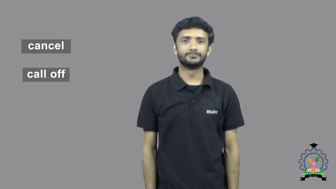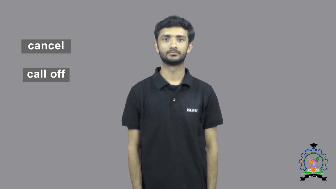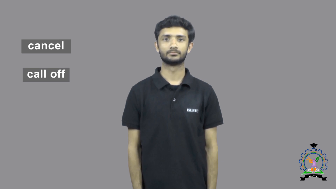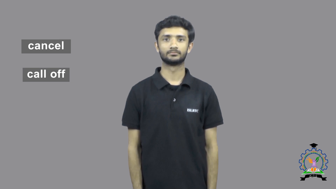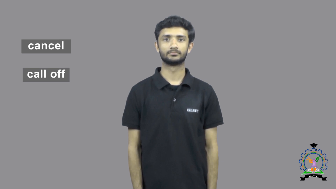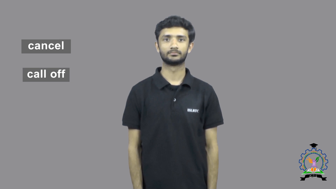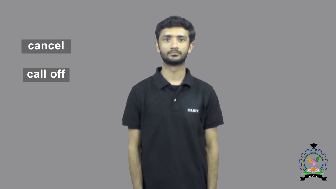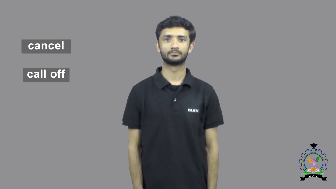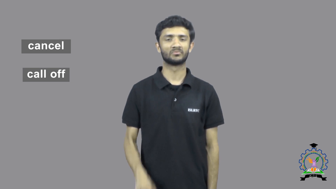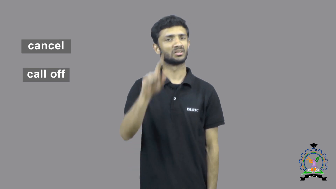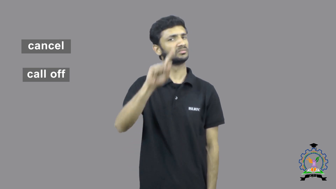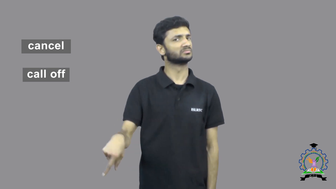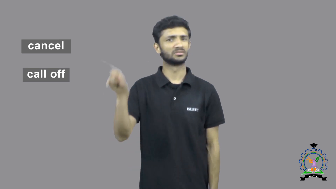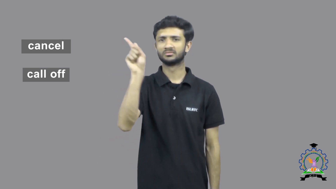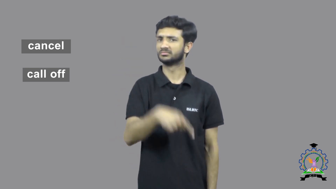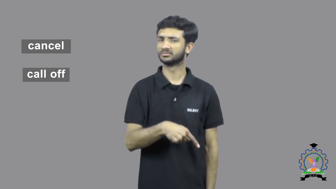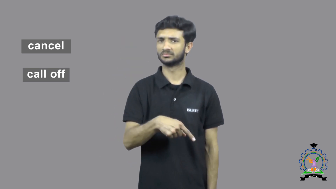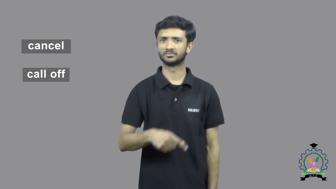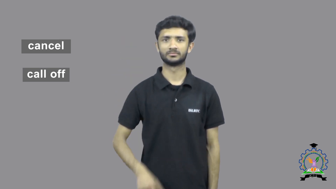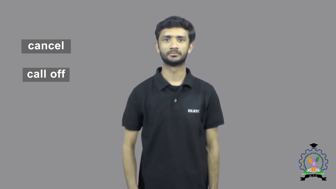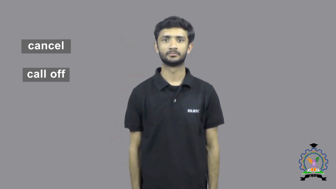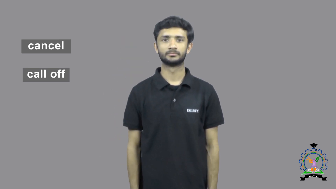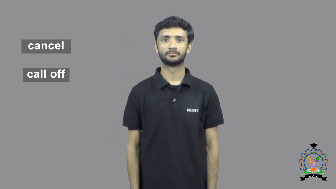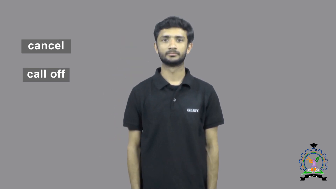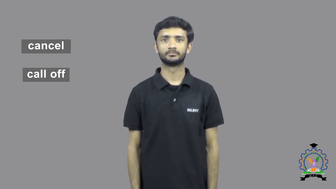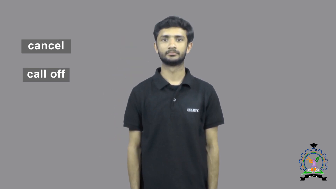cancel, call off